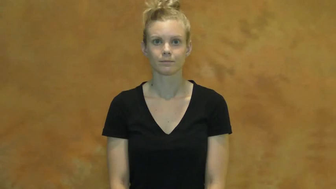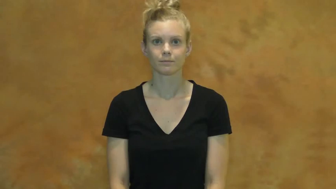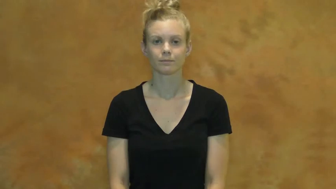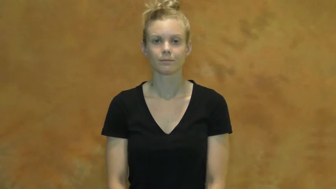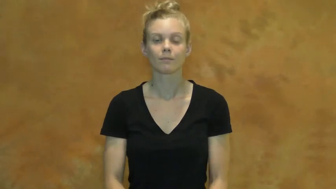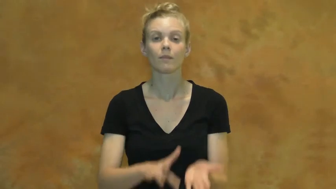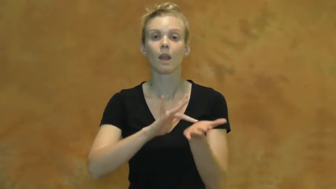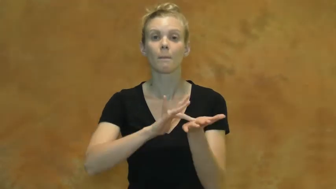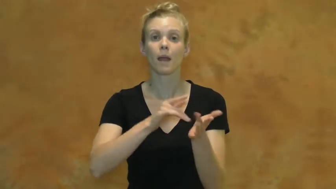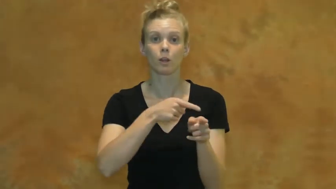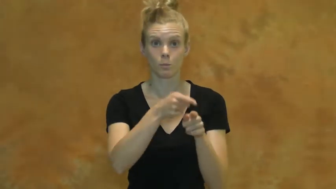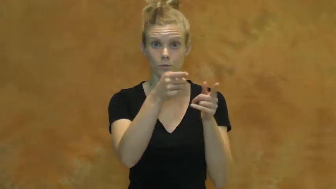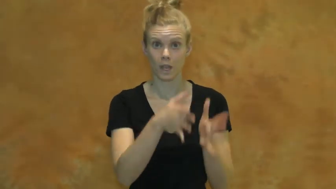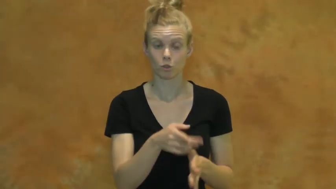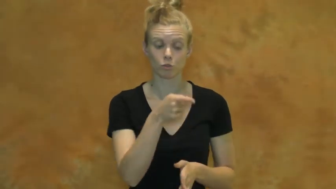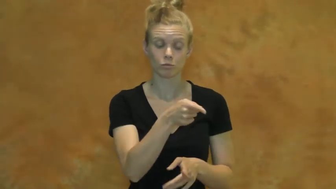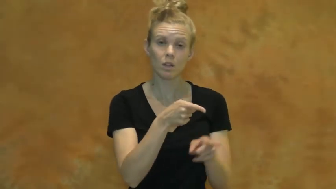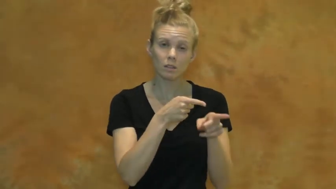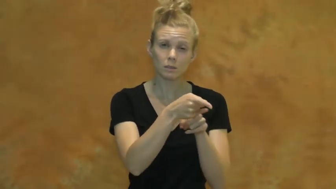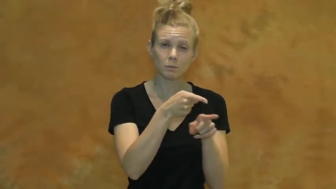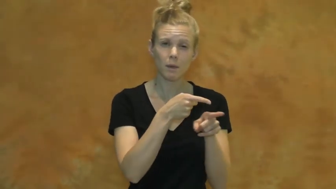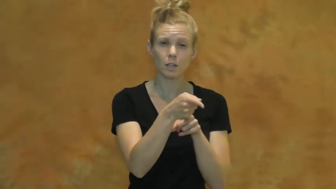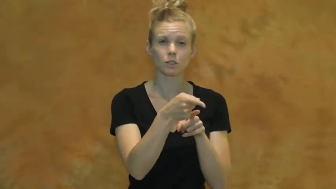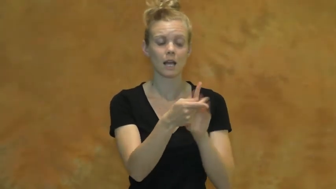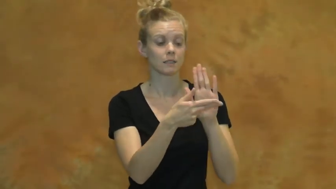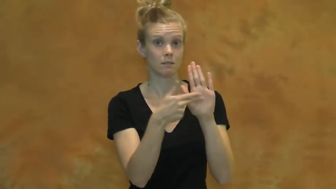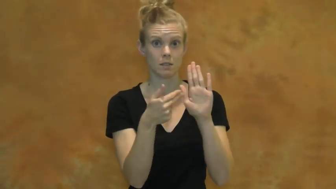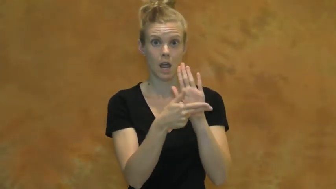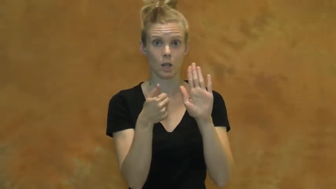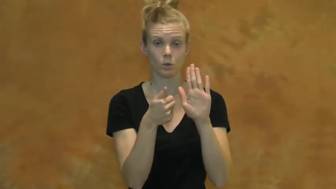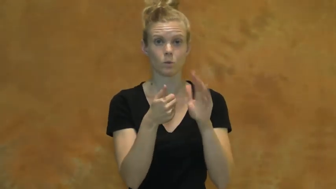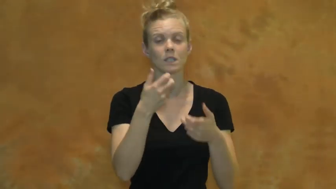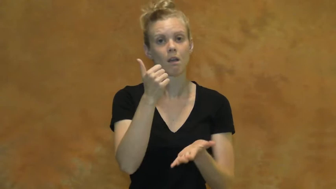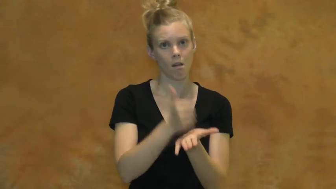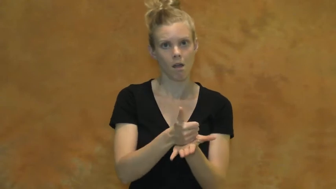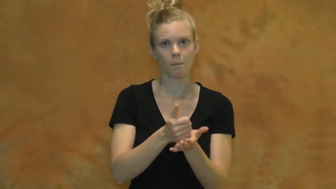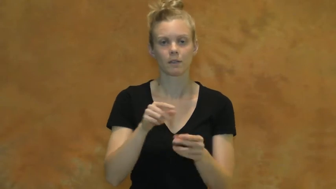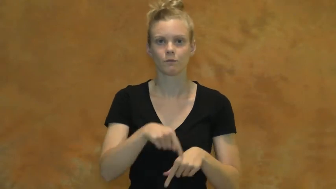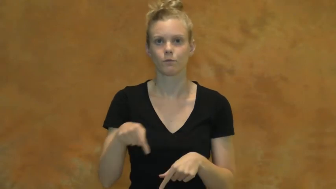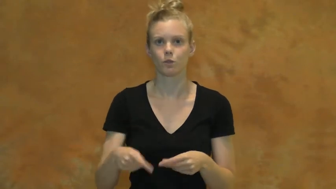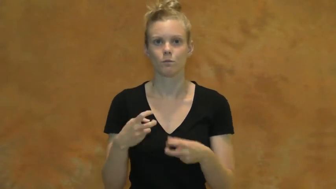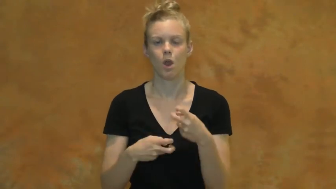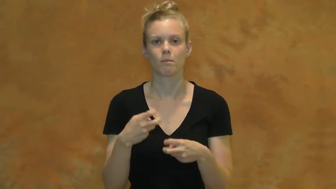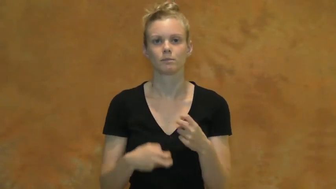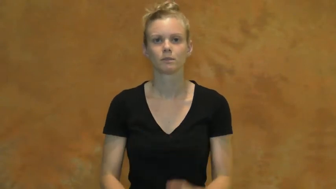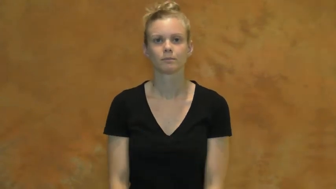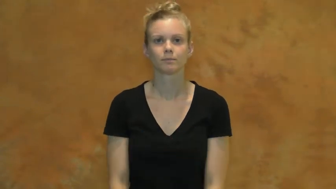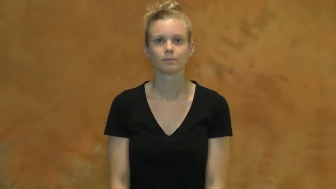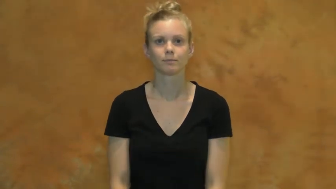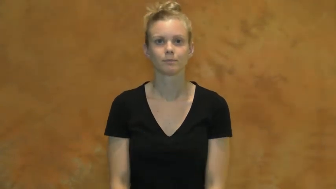podiatrist